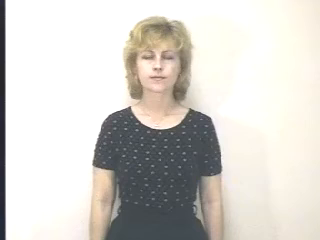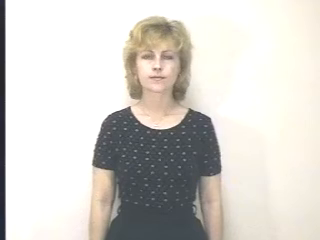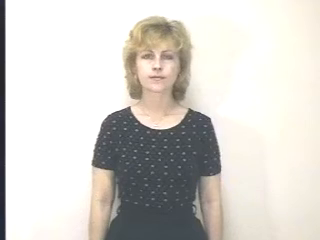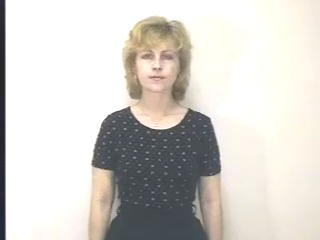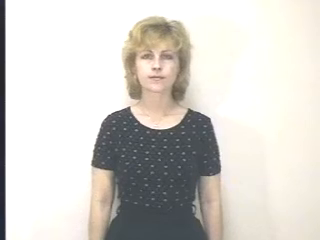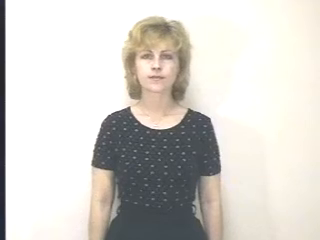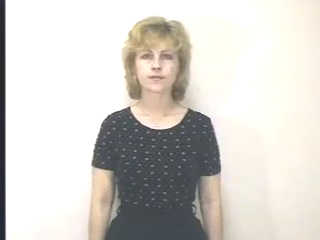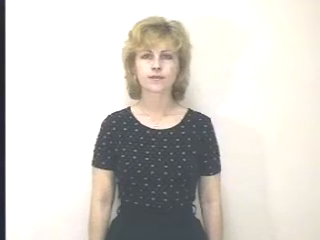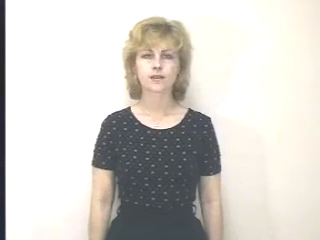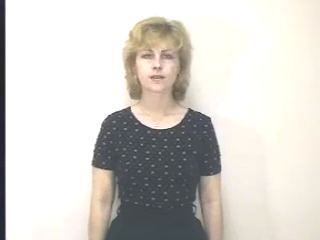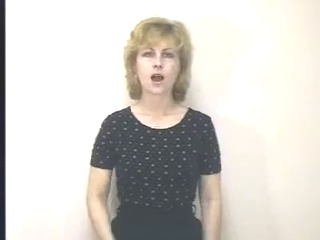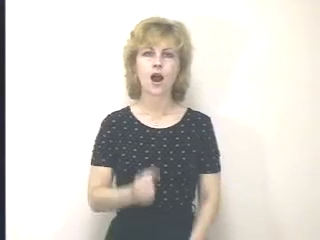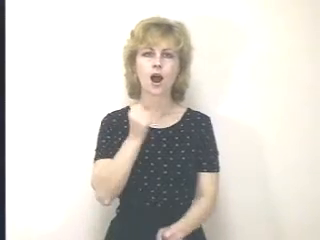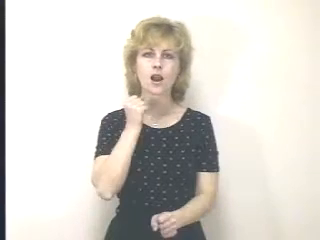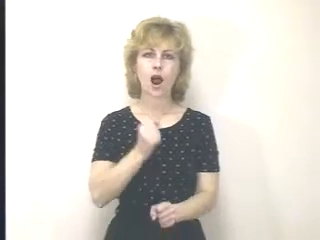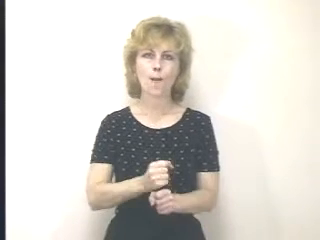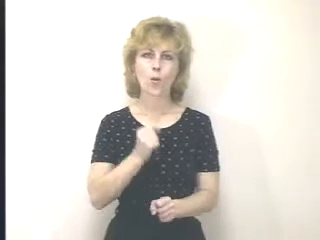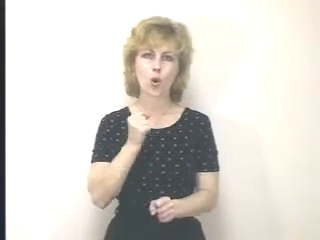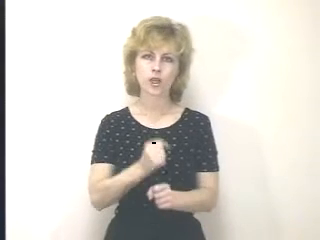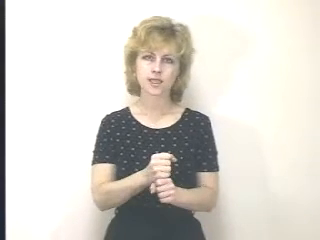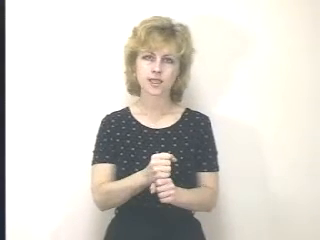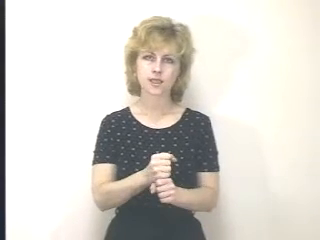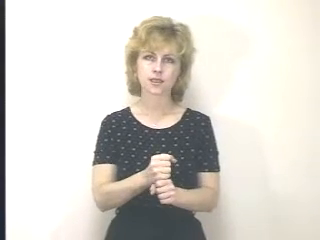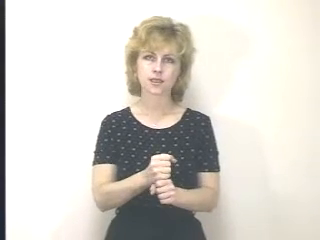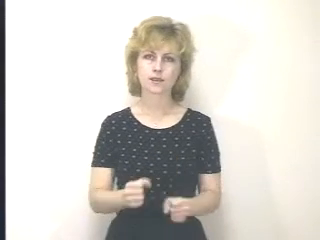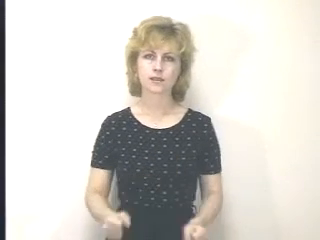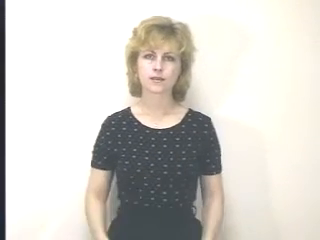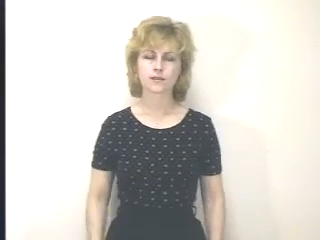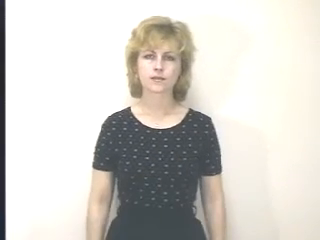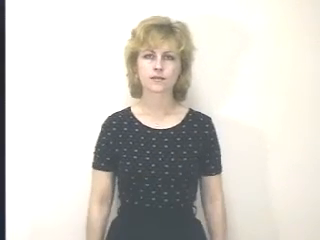work